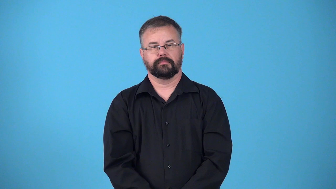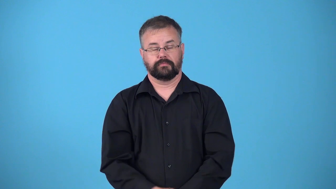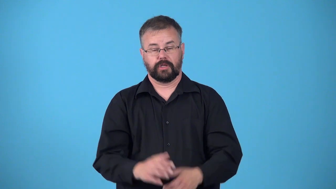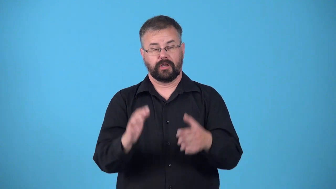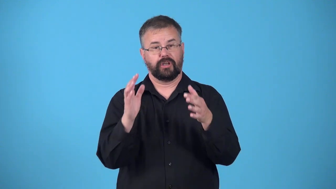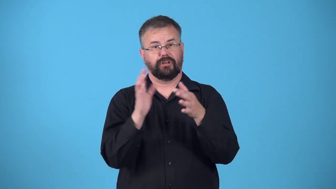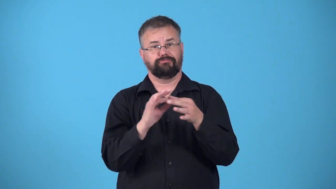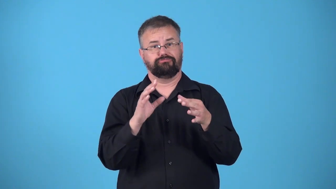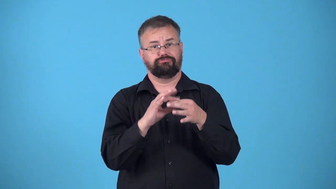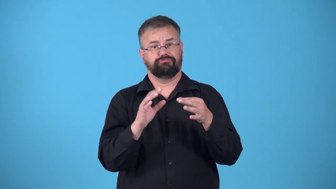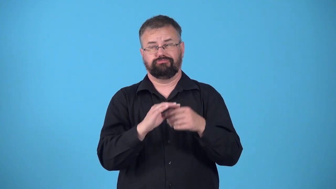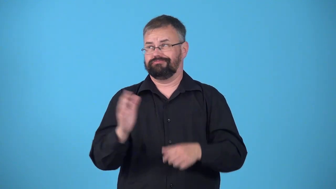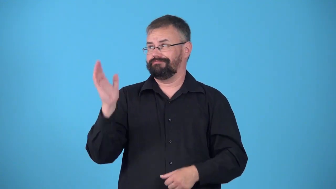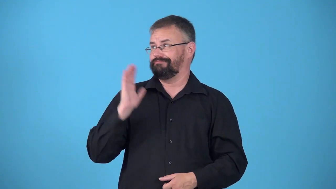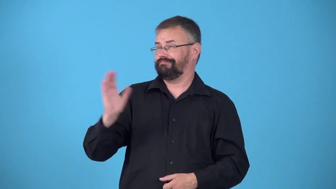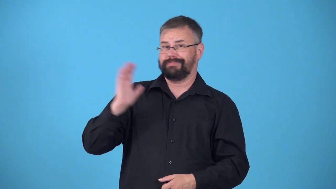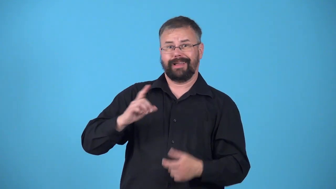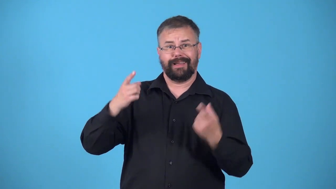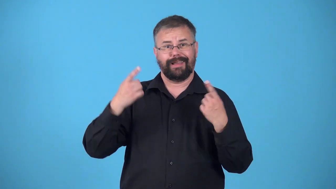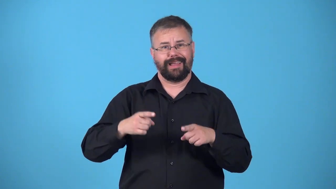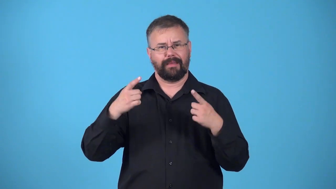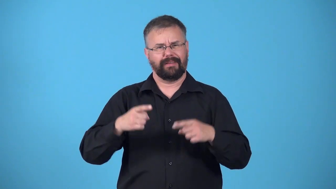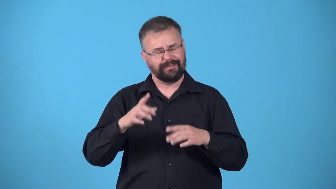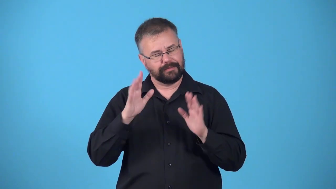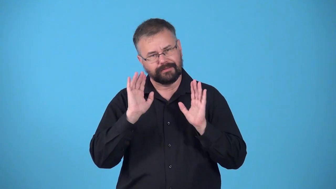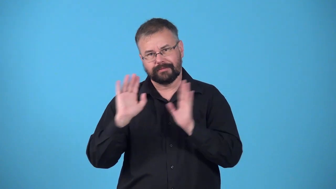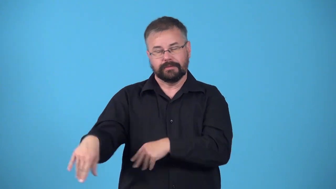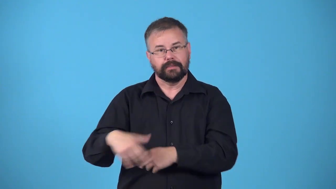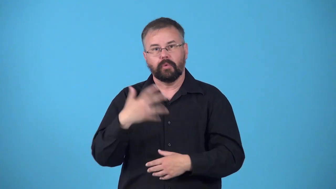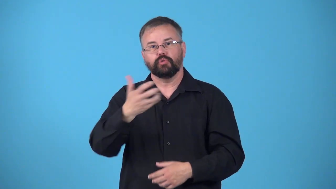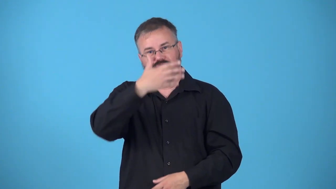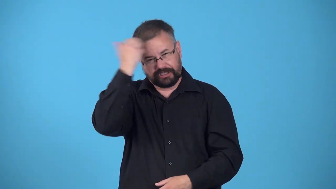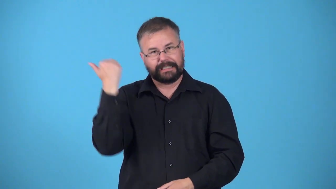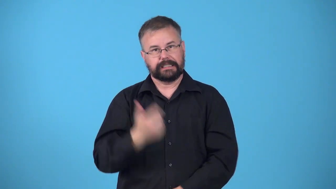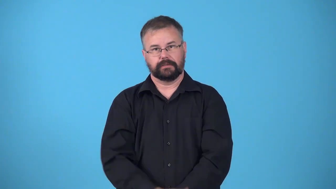drag up,dredge up